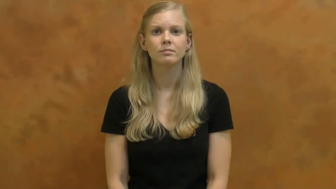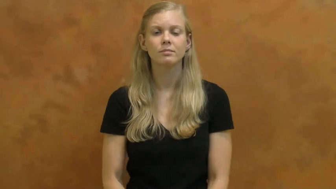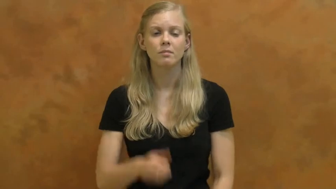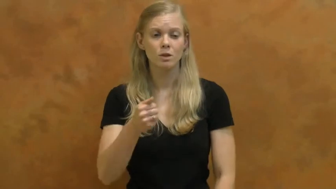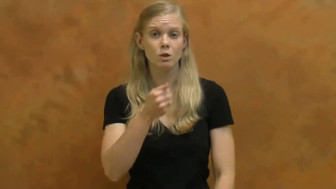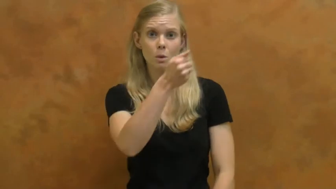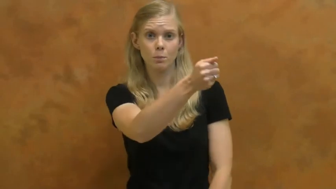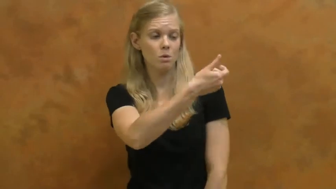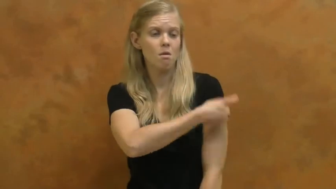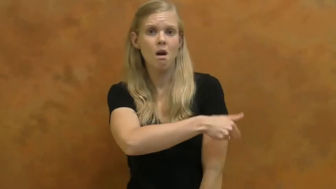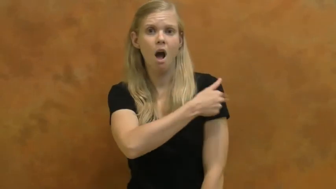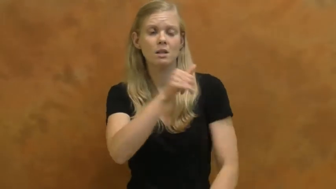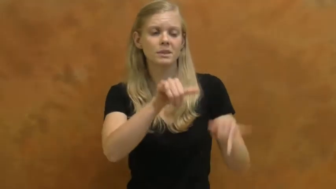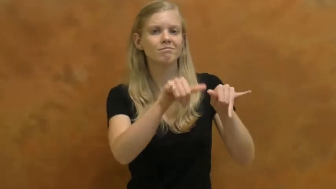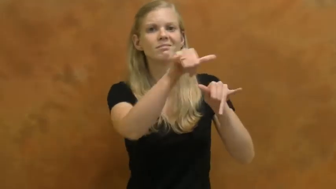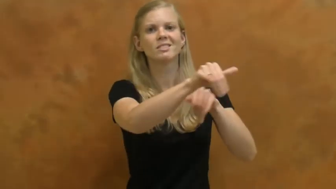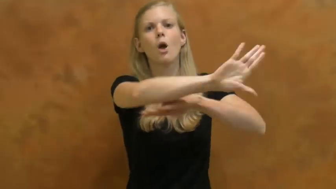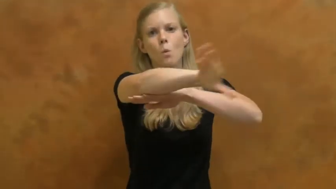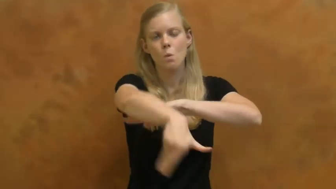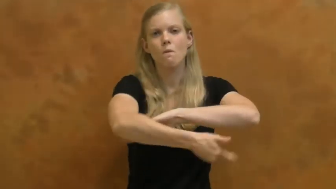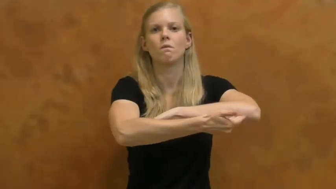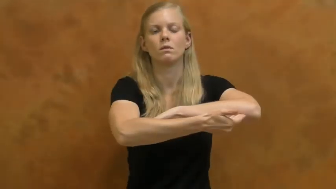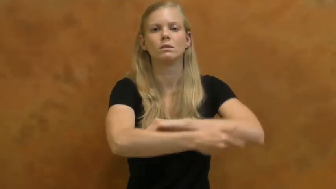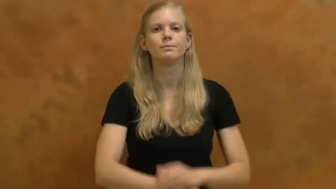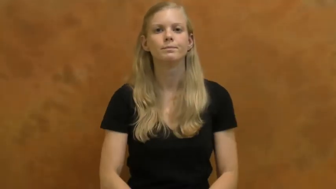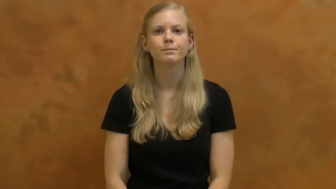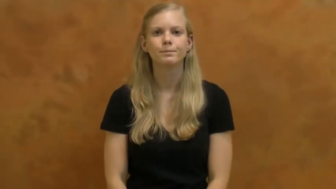hospitalization